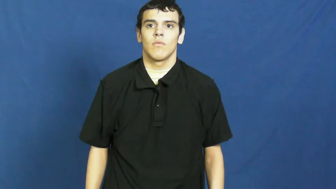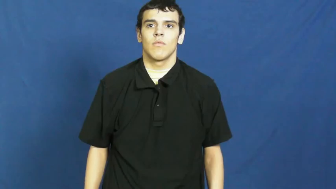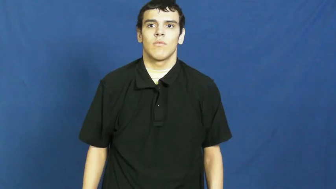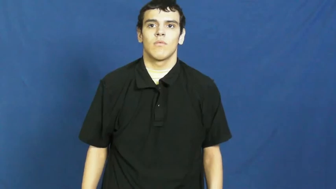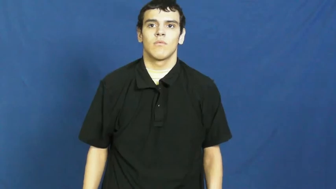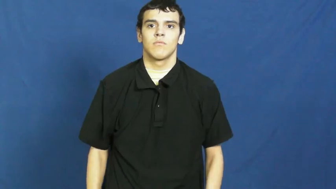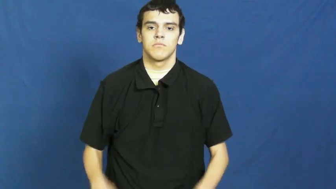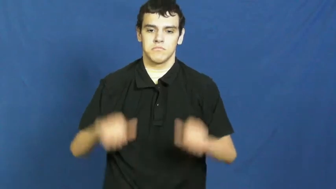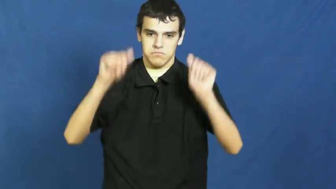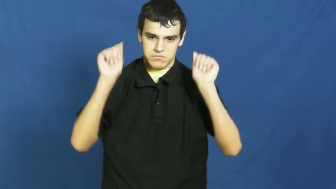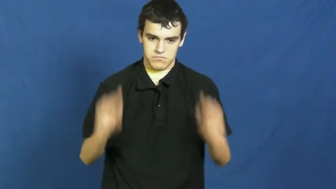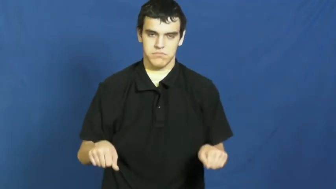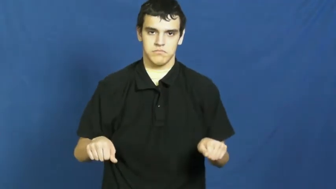get to